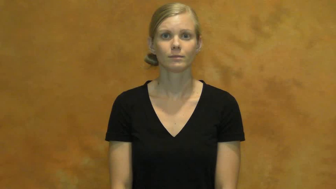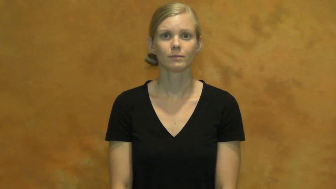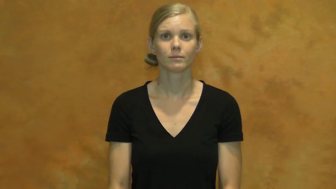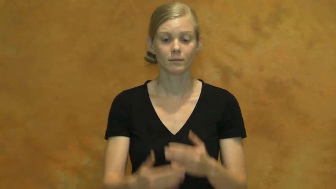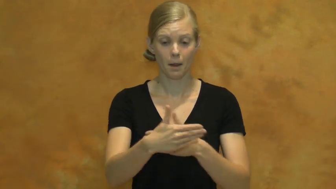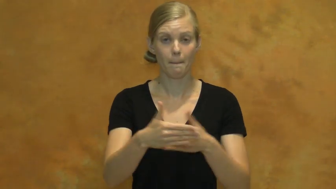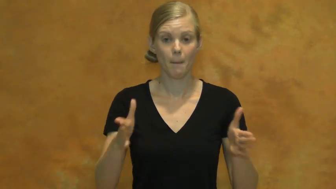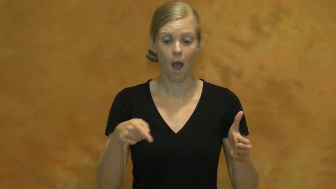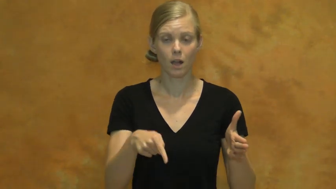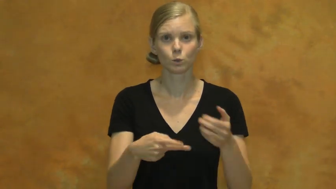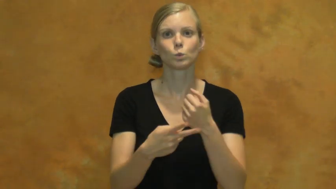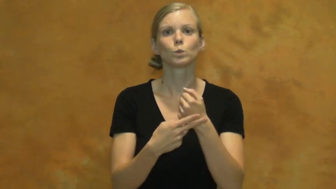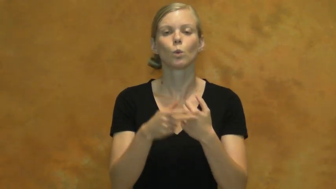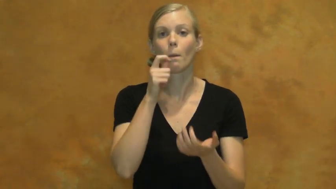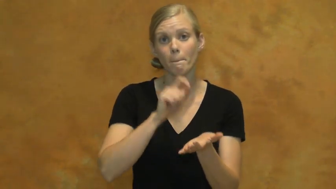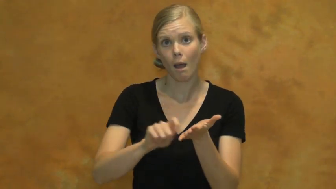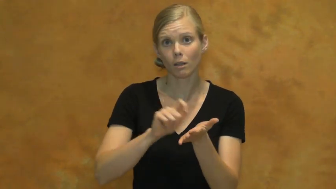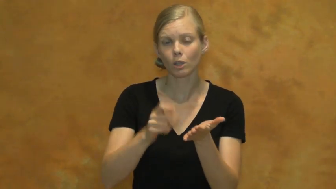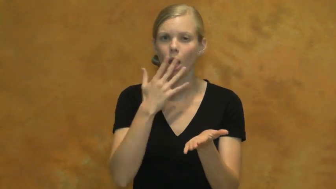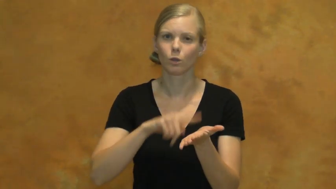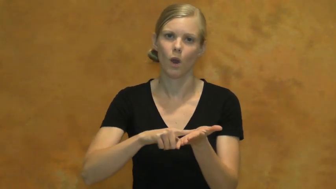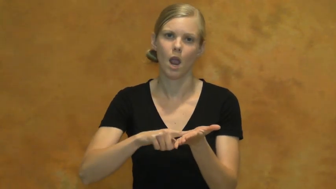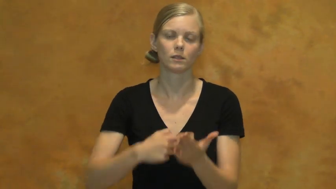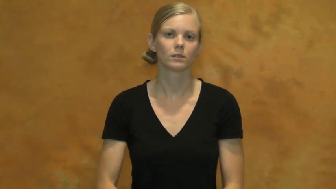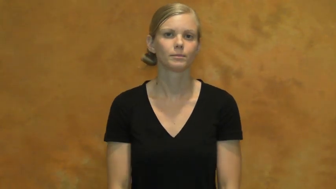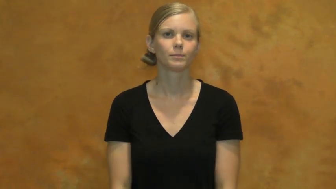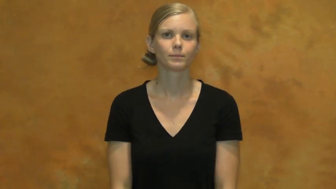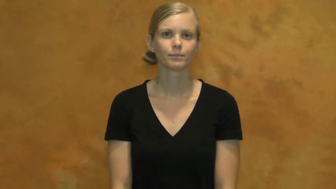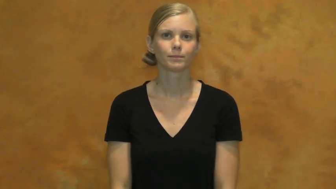pencil box